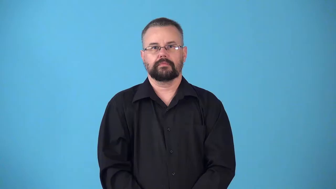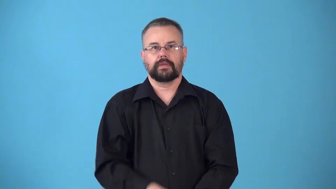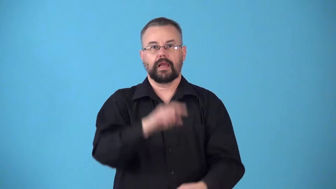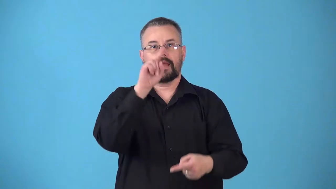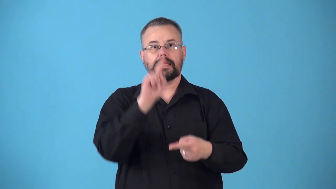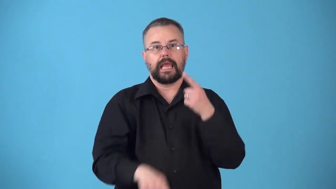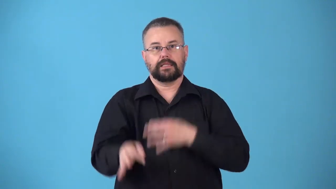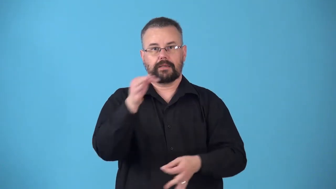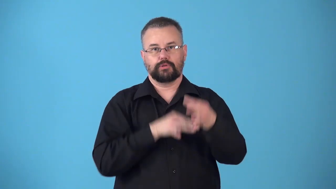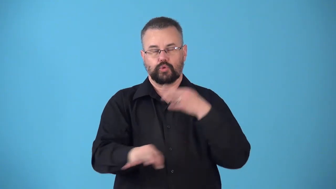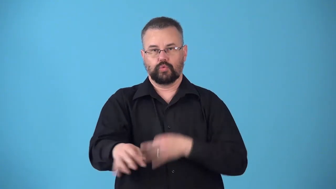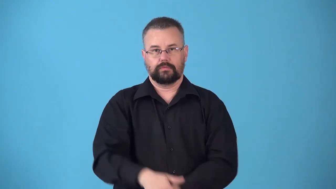noninterchangeable